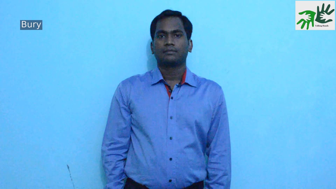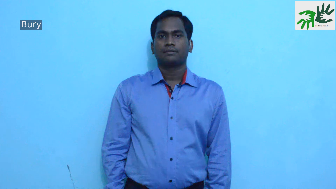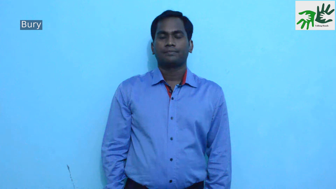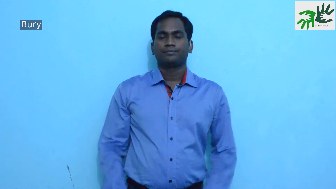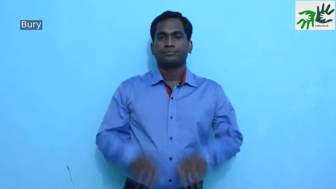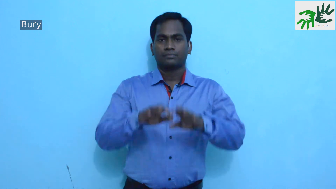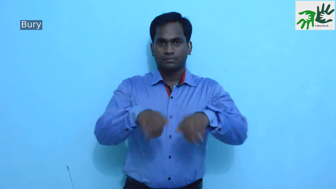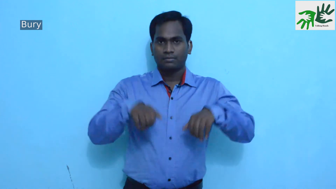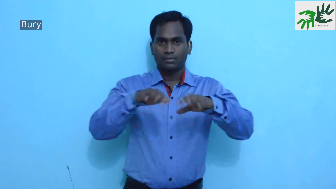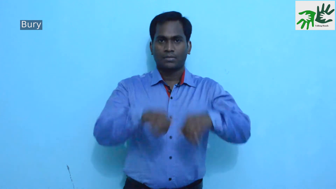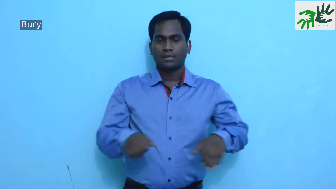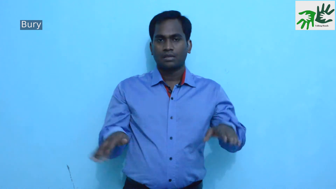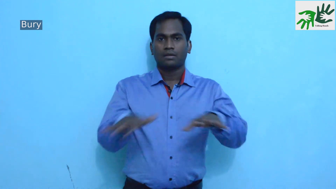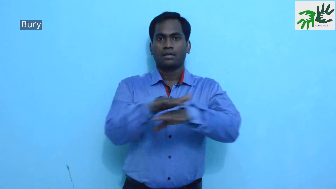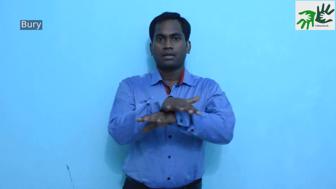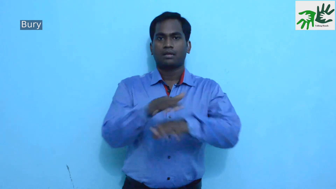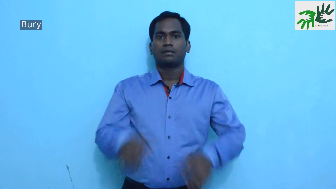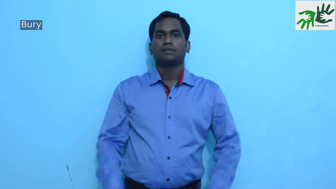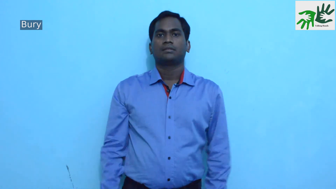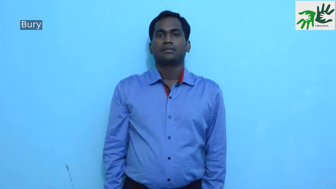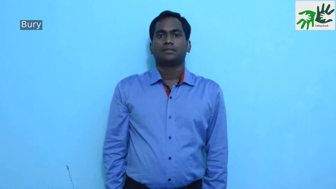Bury